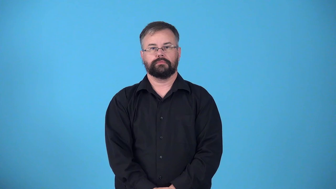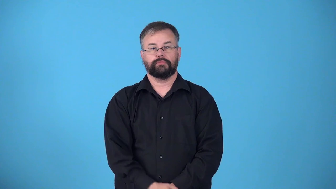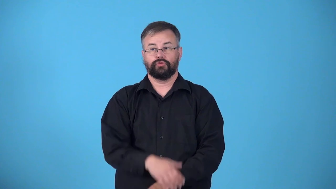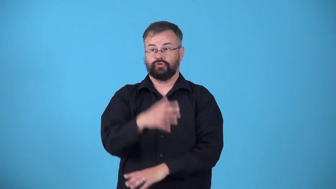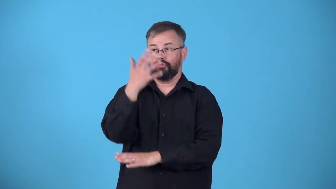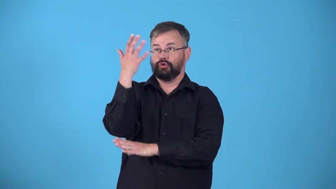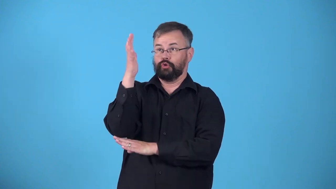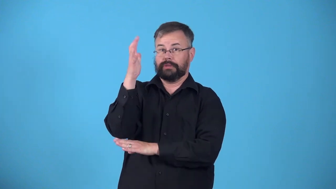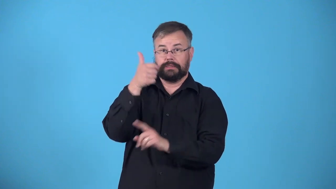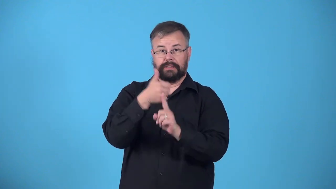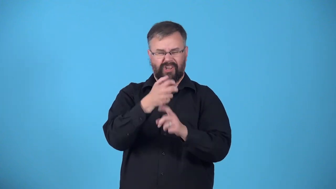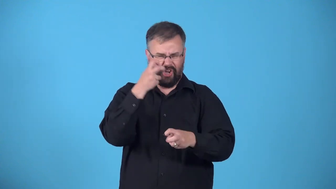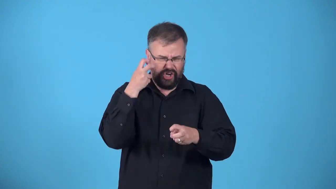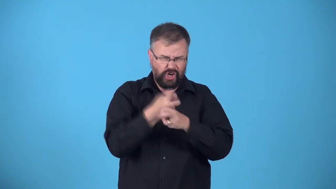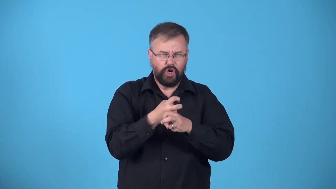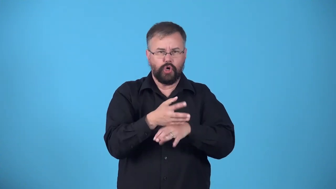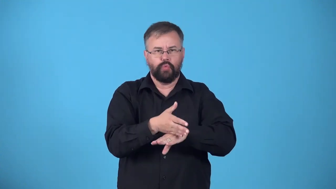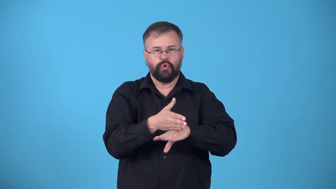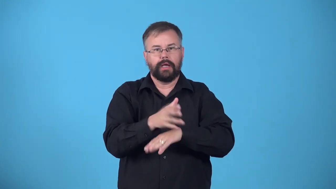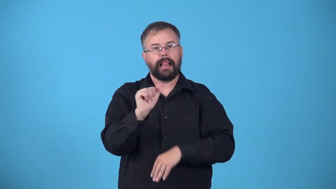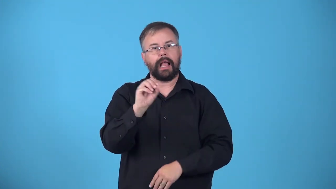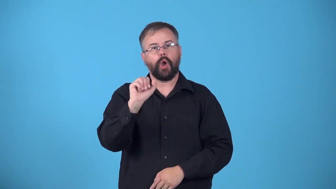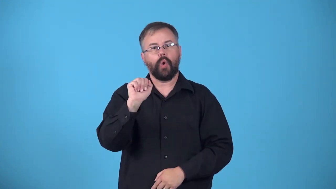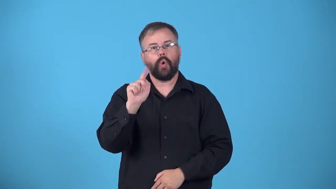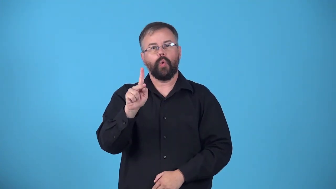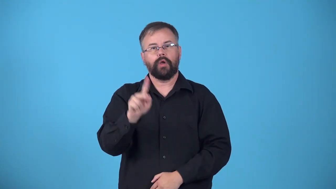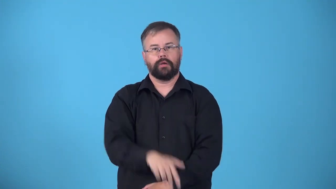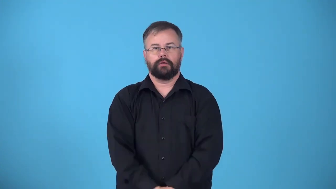hardwood